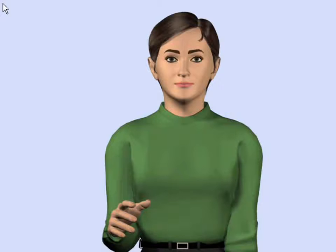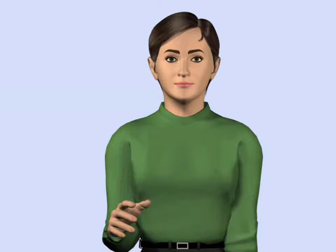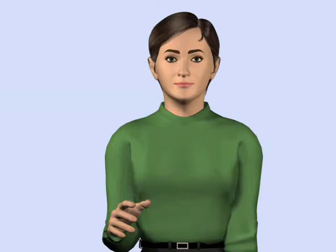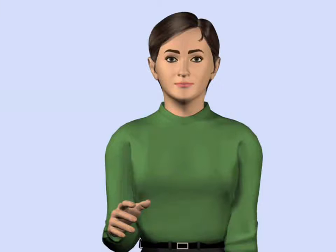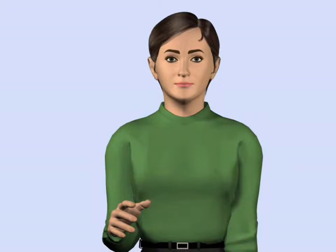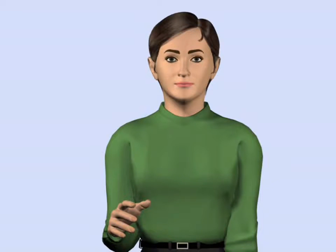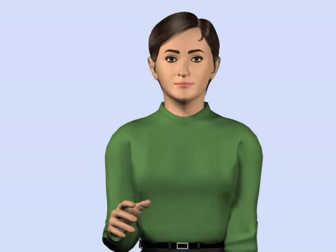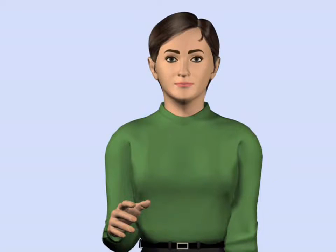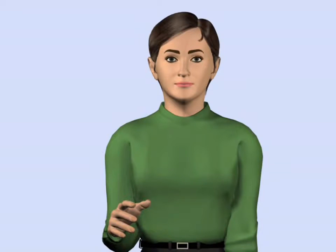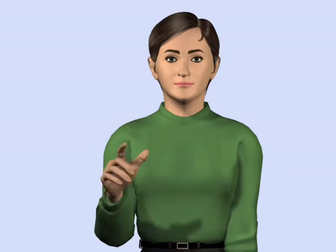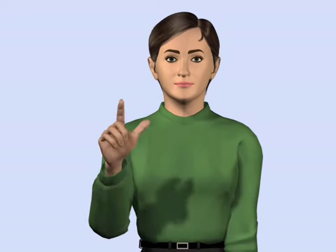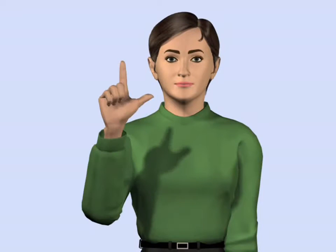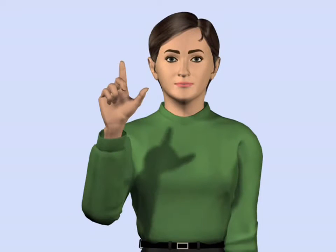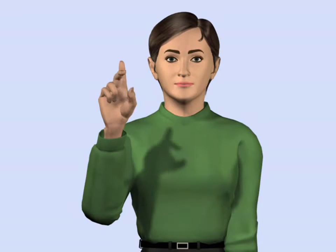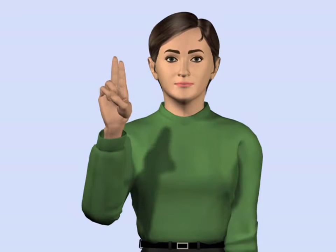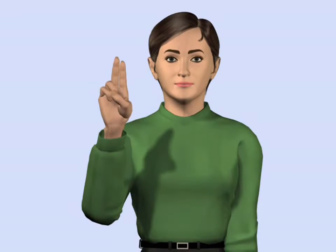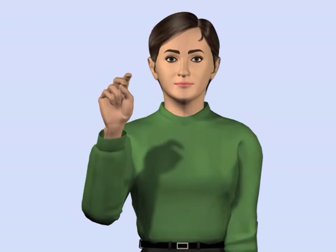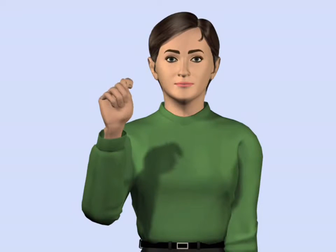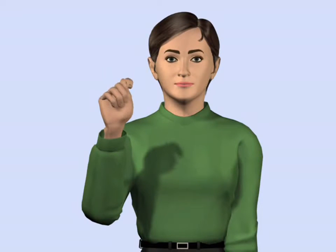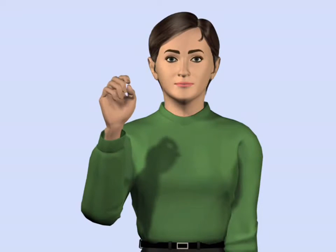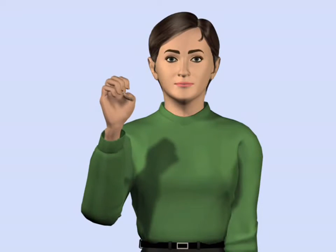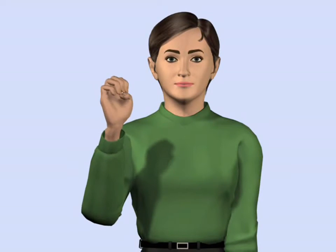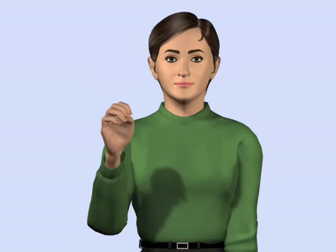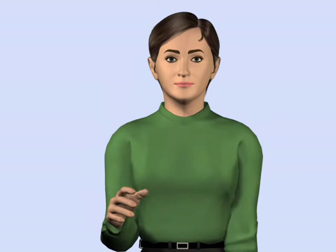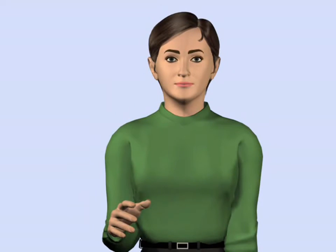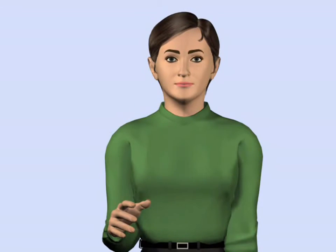lute